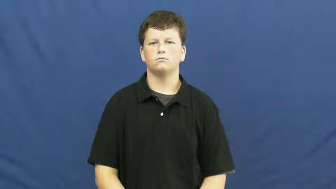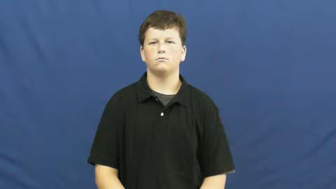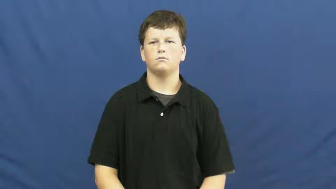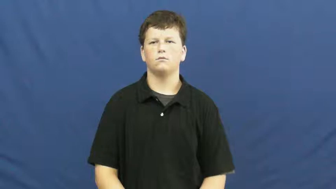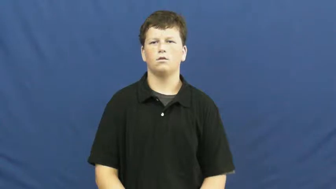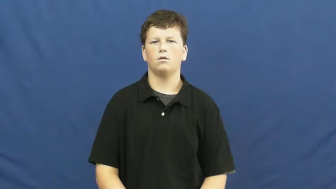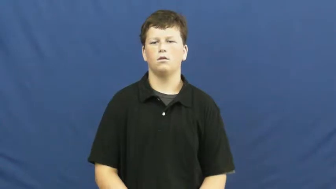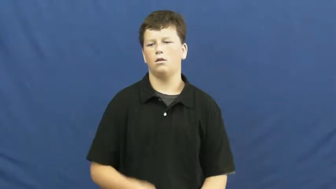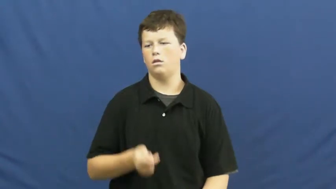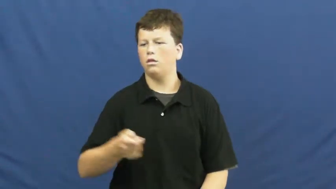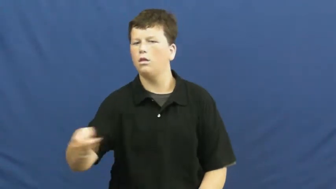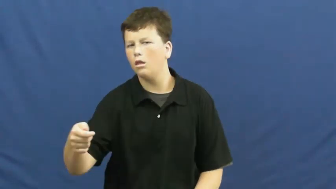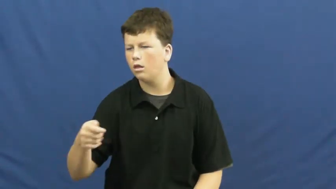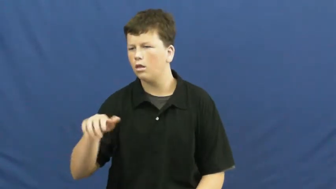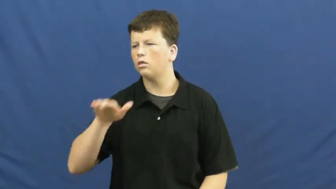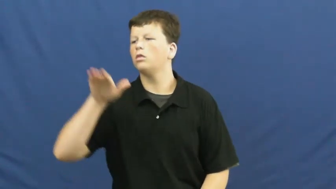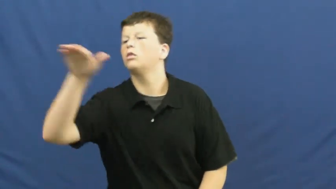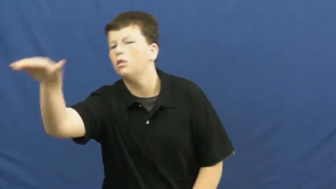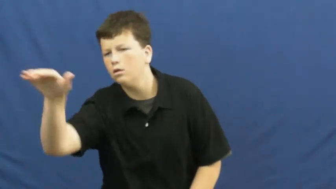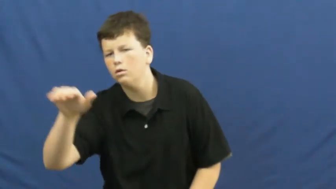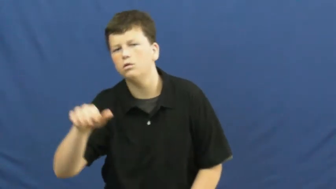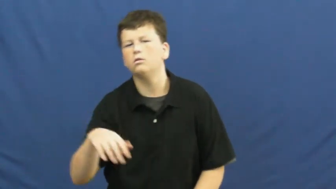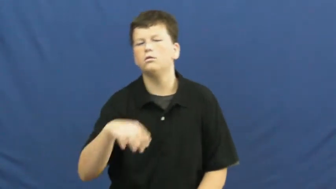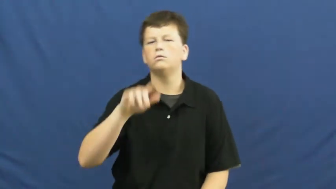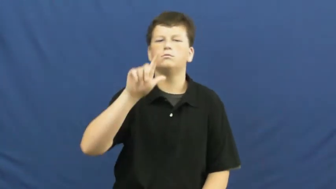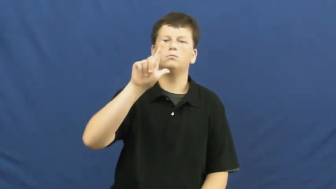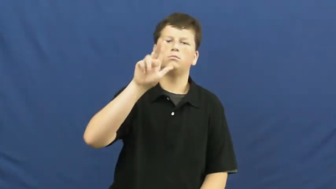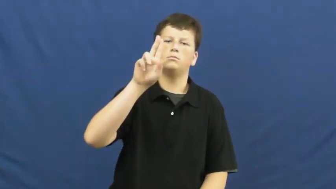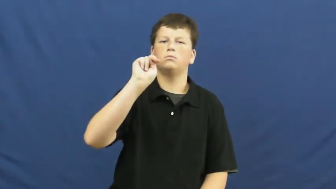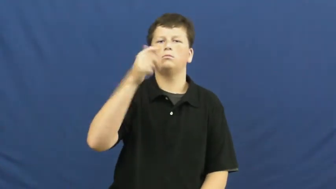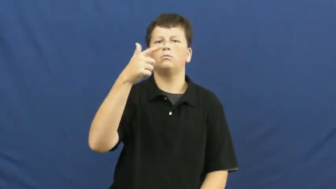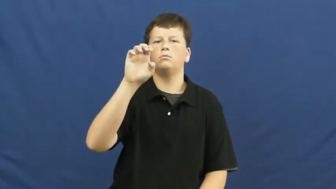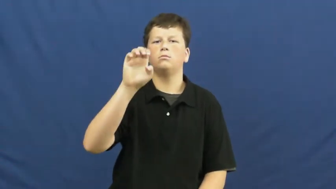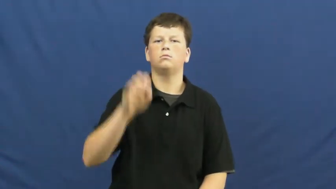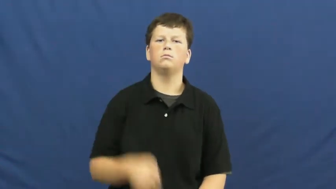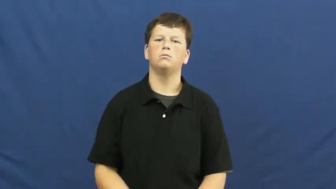lunge